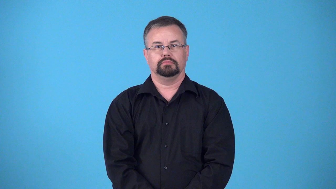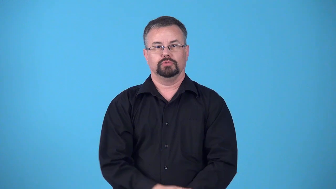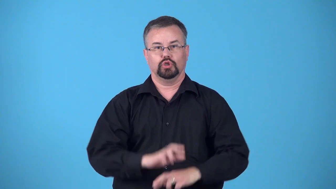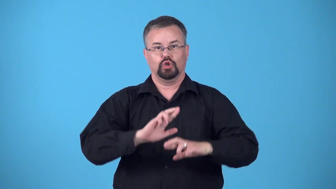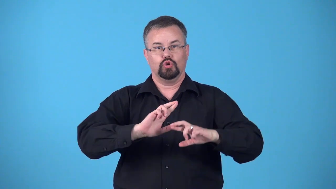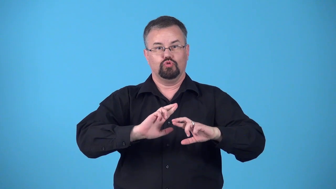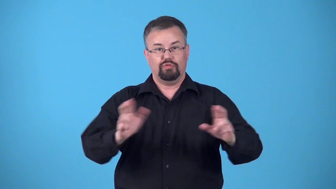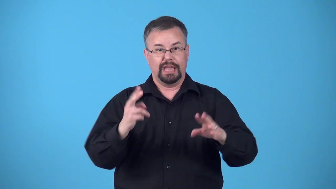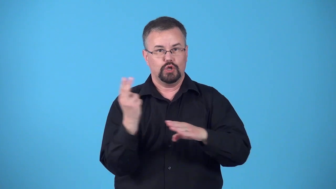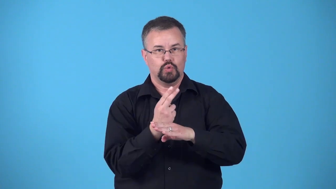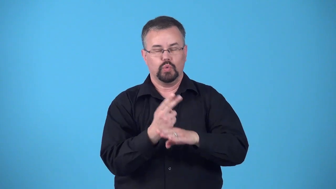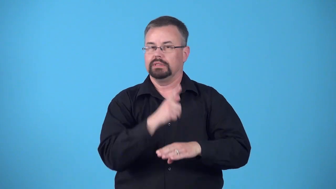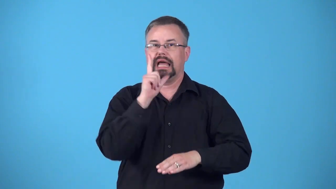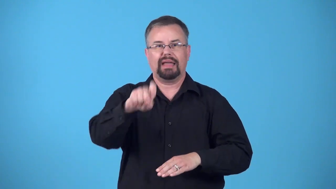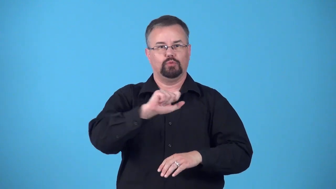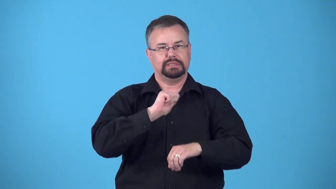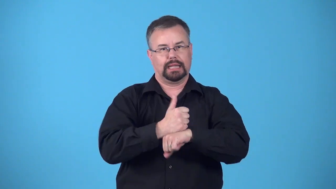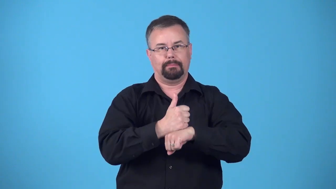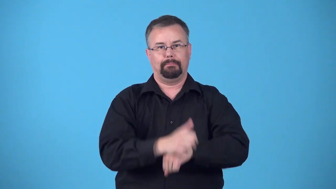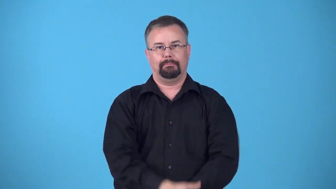off the shelf